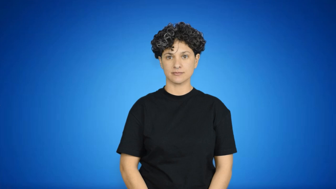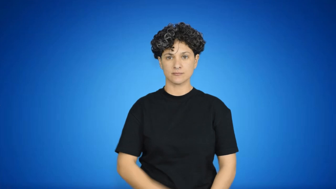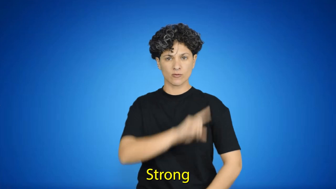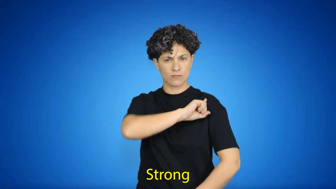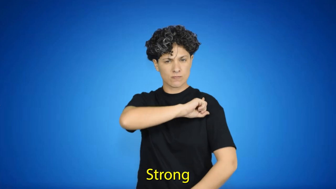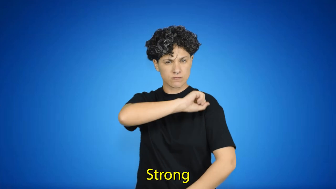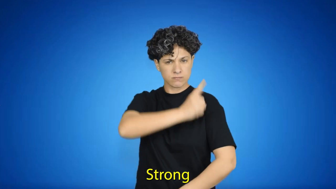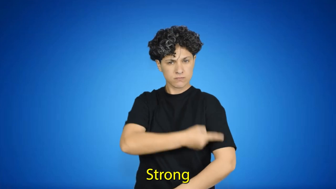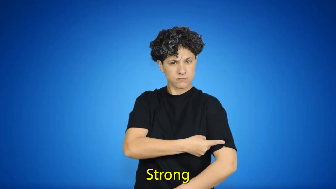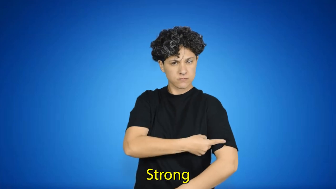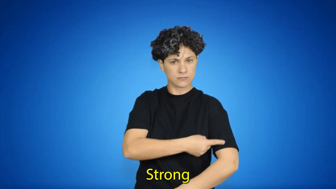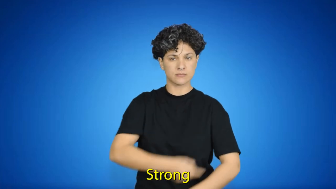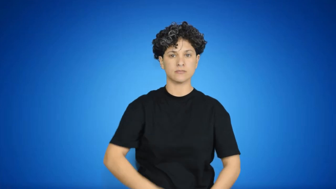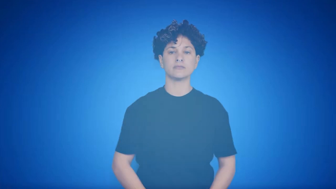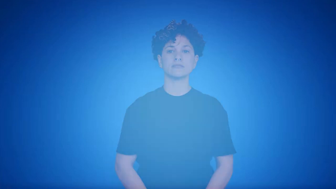Strong